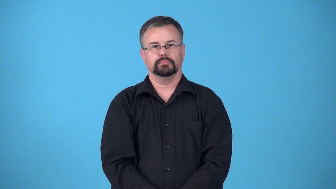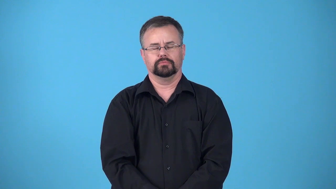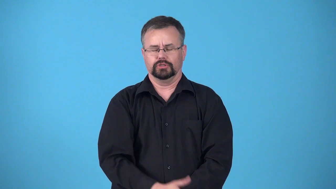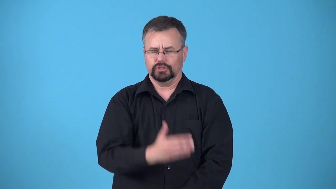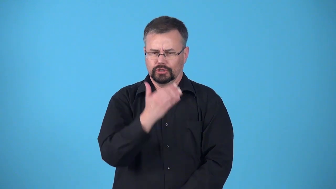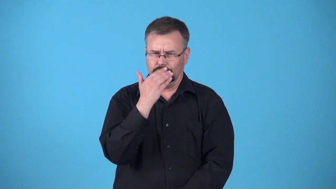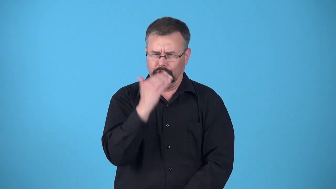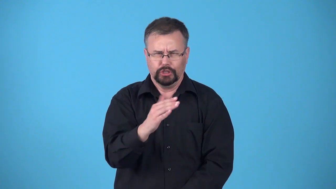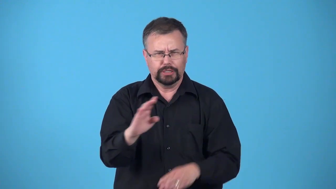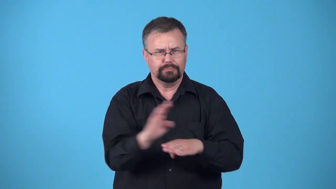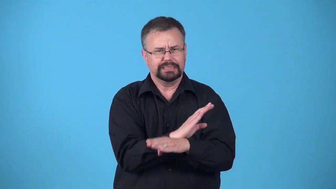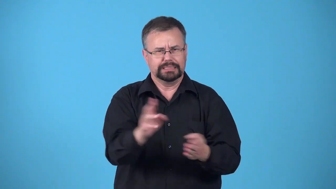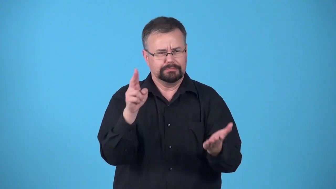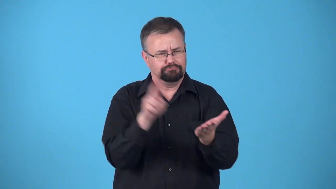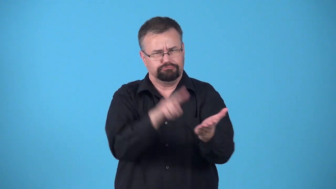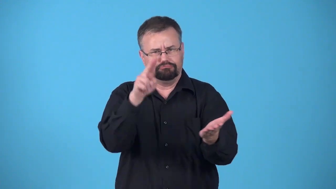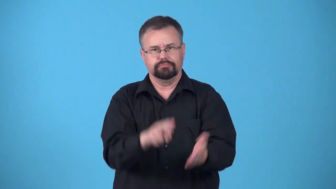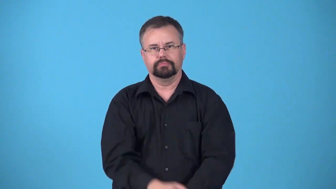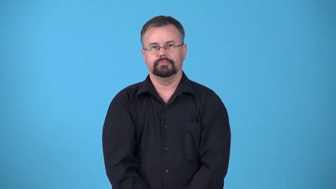sweet deal, sweetheart deal